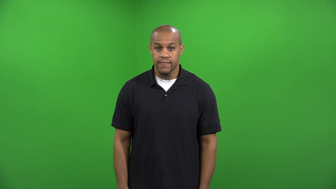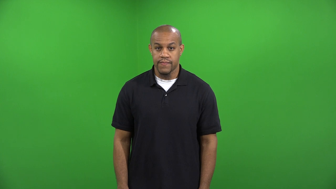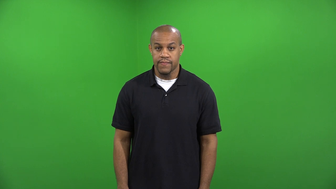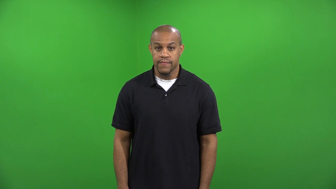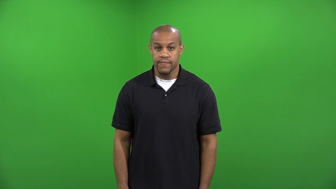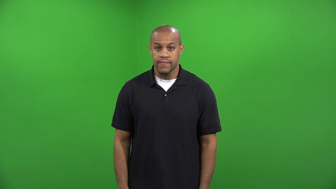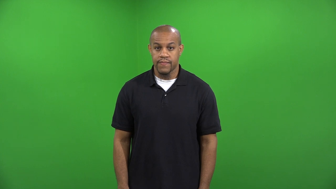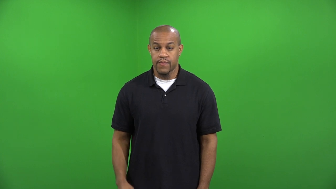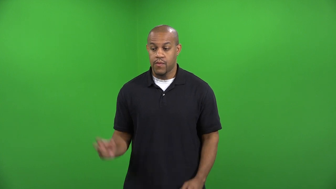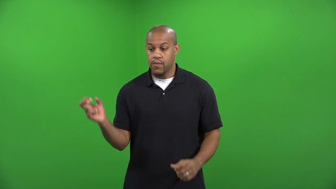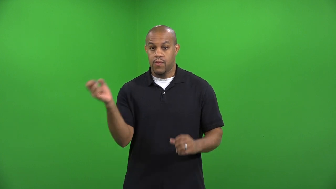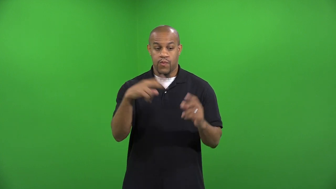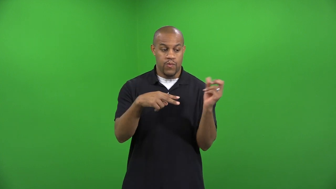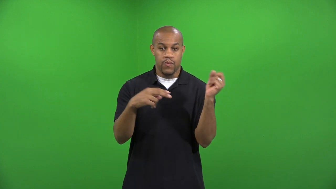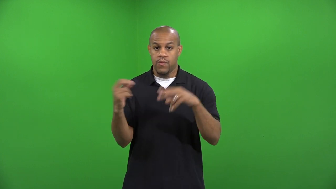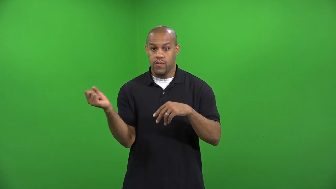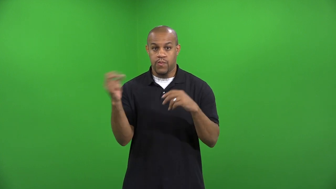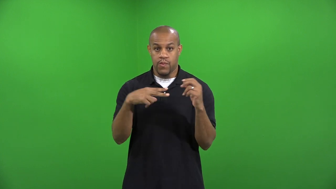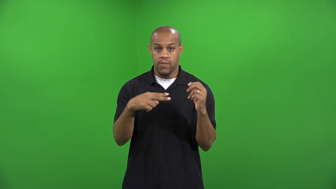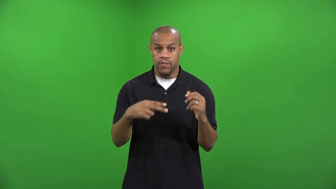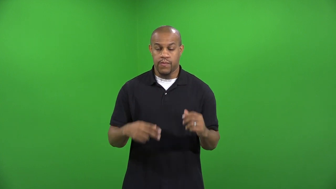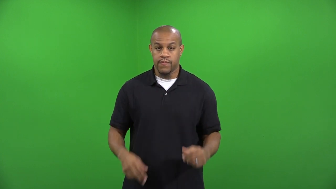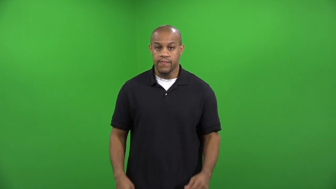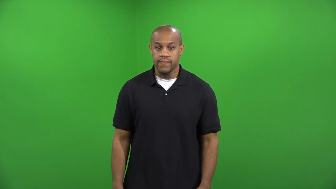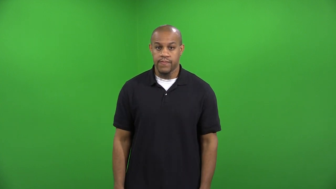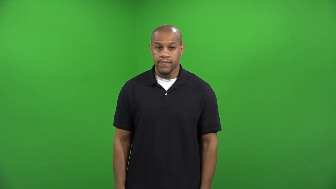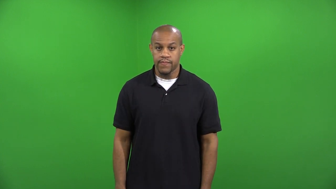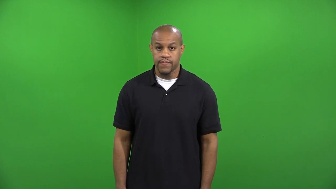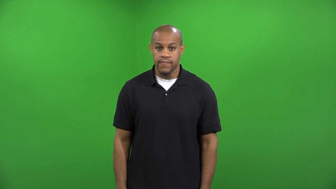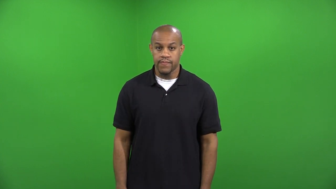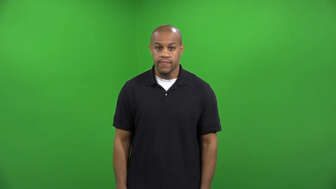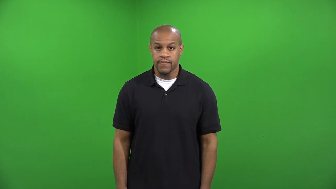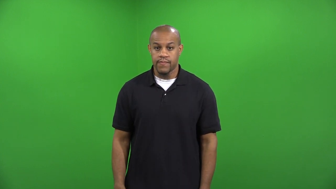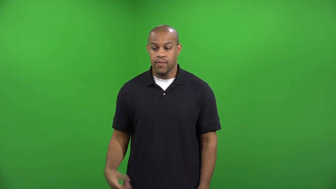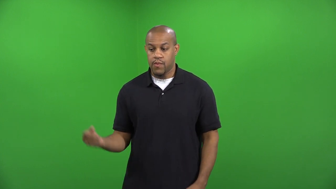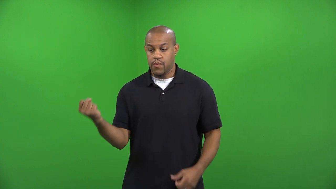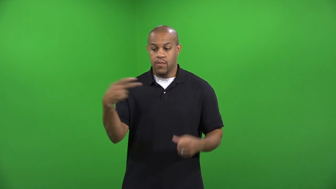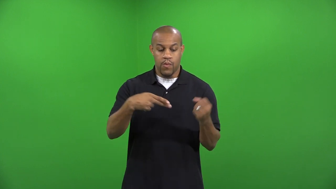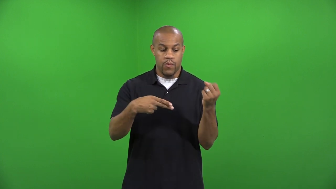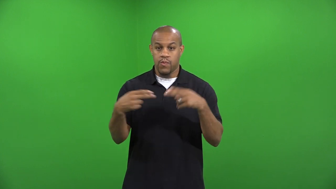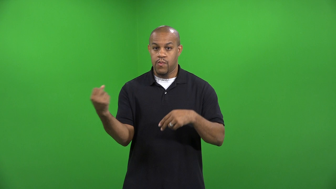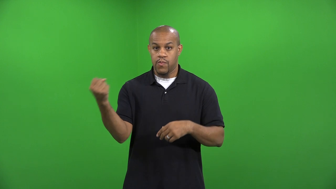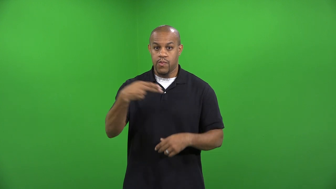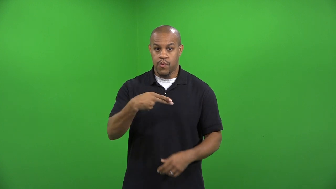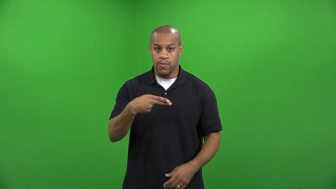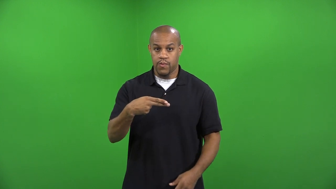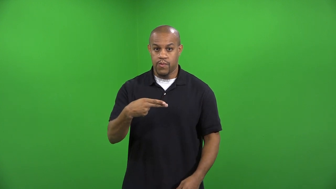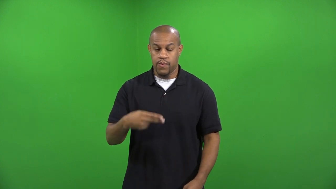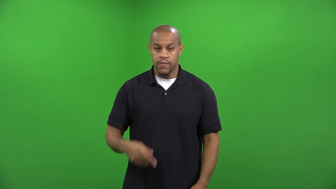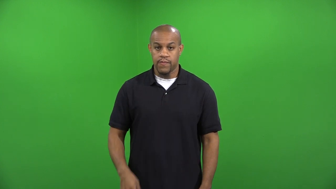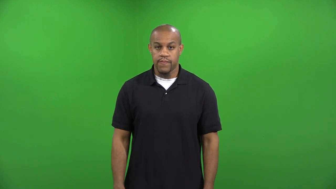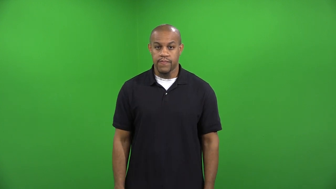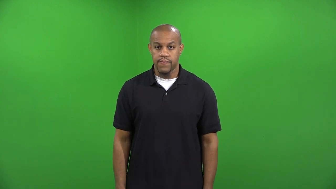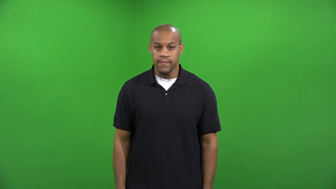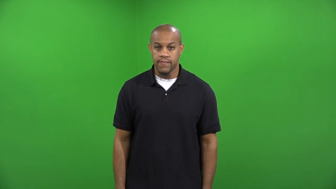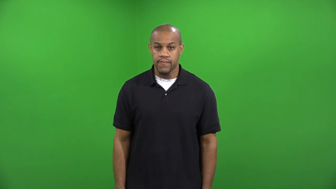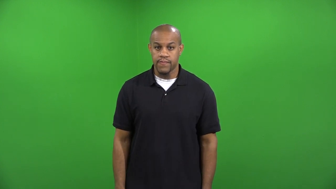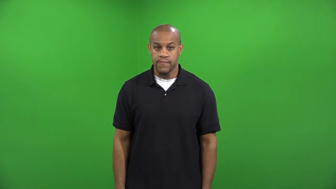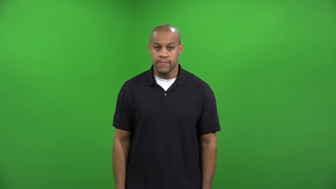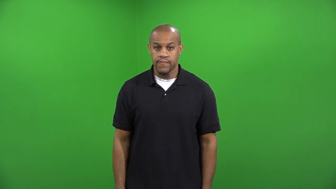Run down